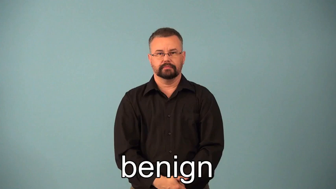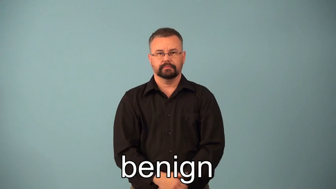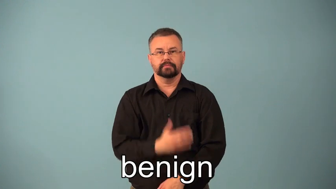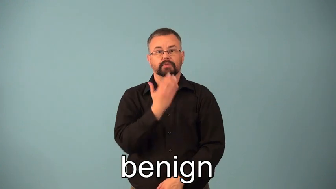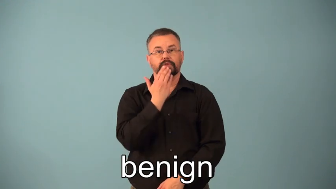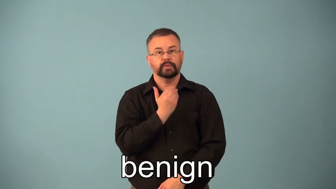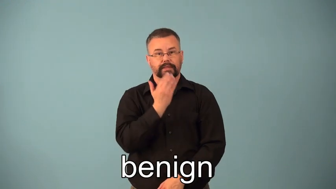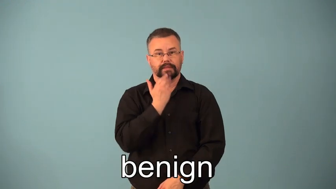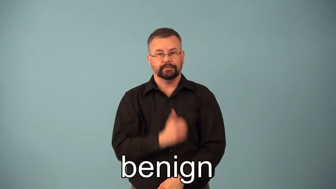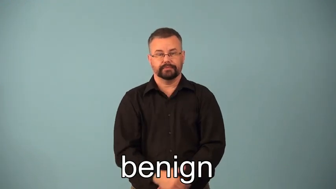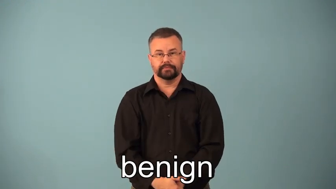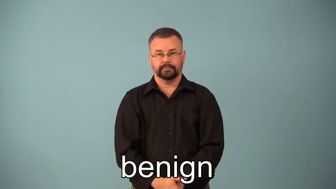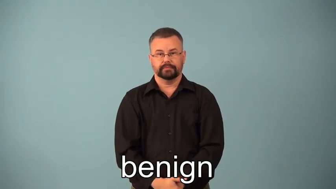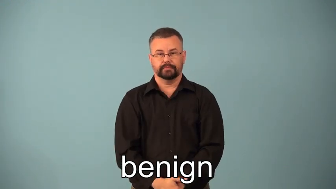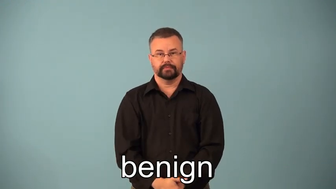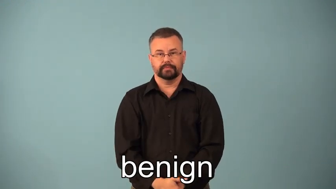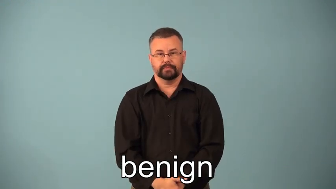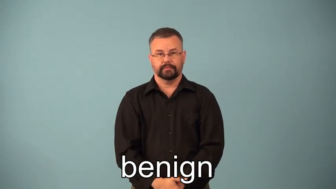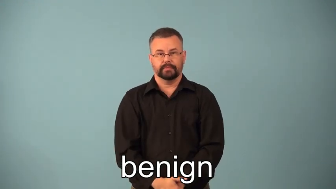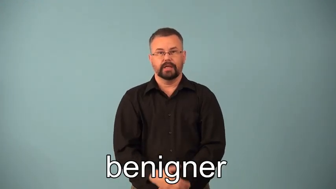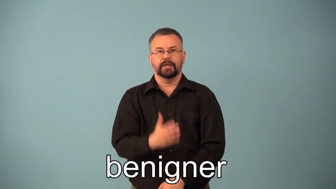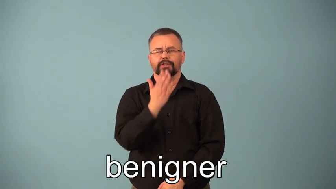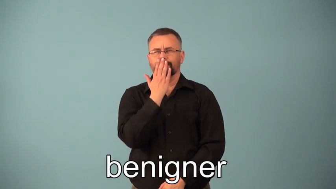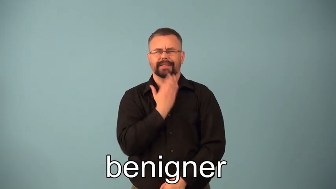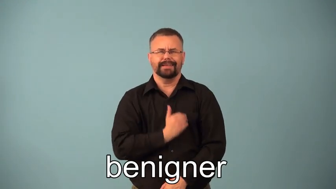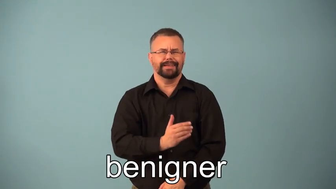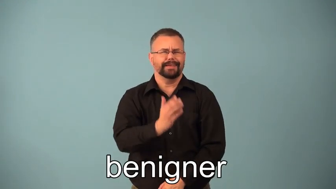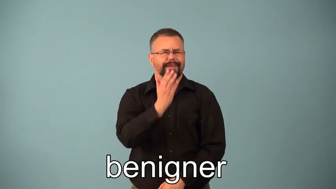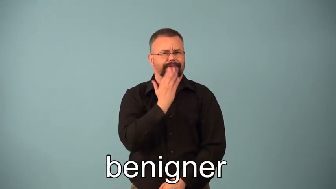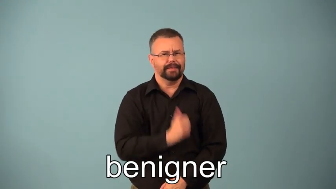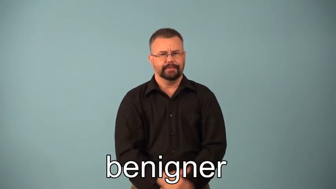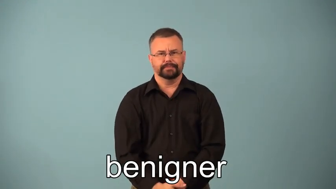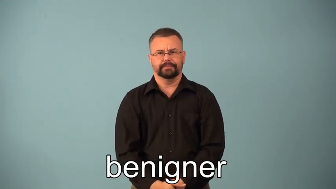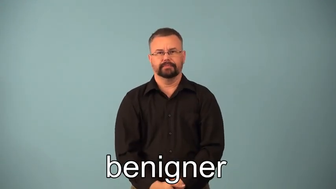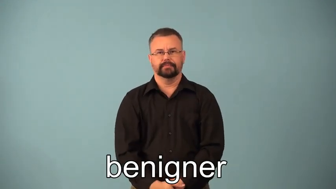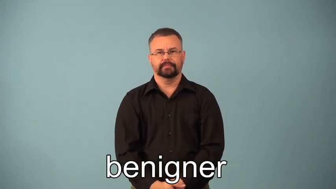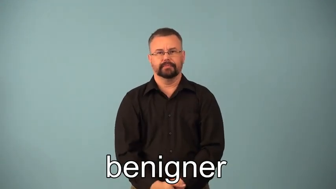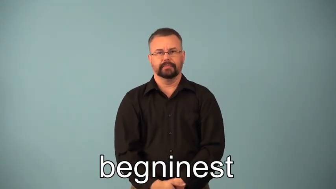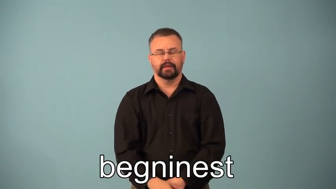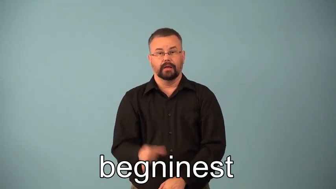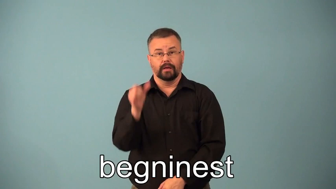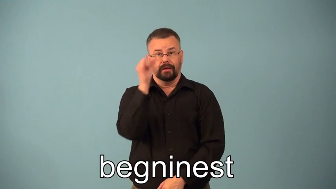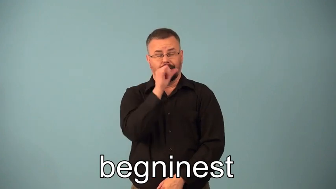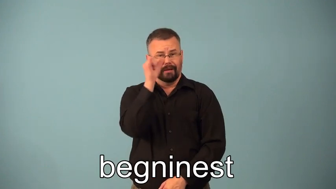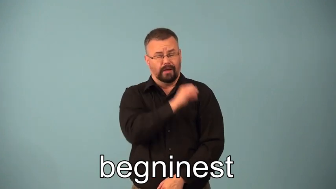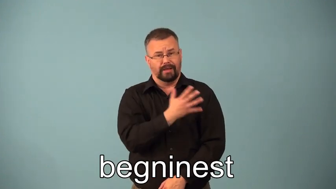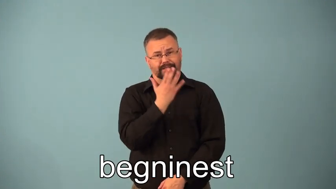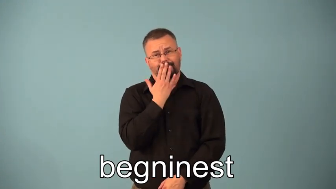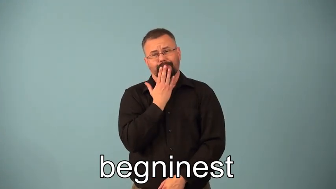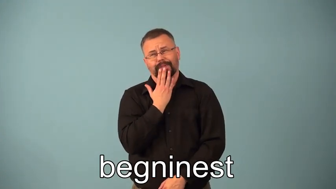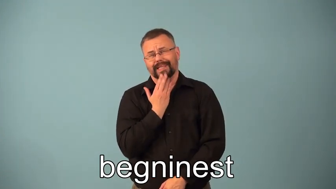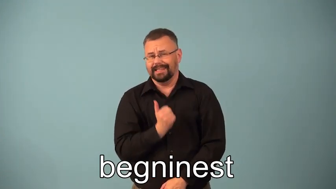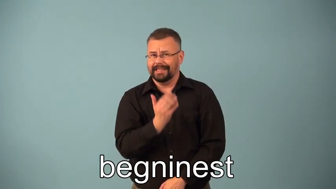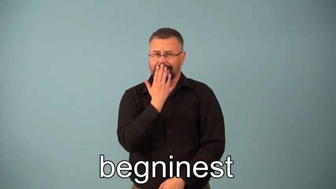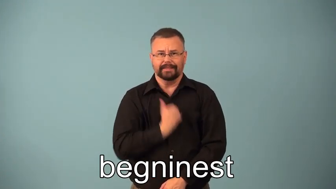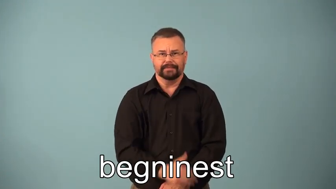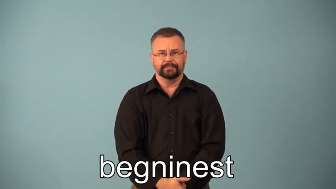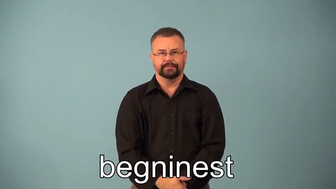more benign,most benign,benigner,benignest-nice